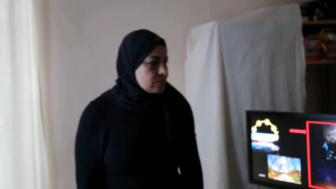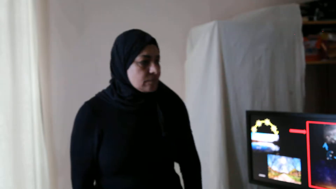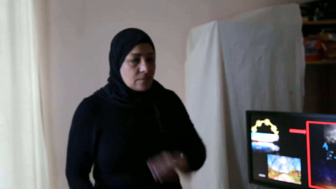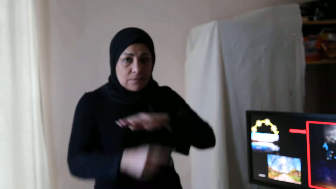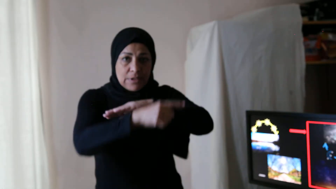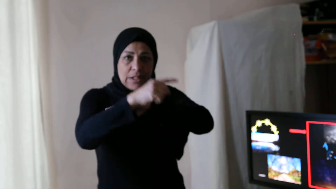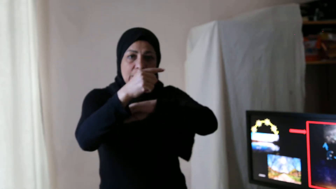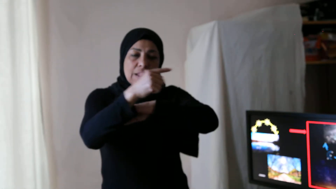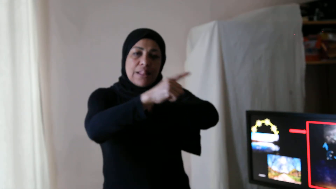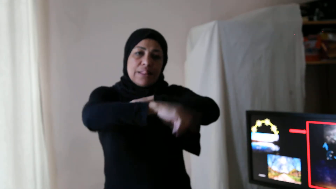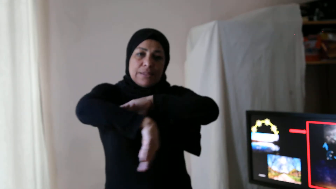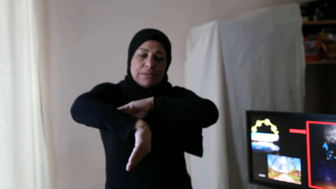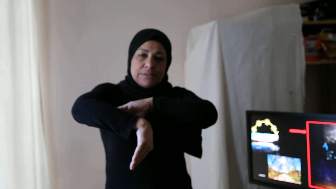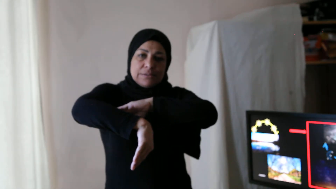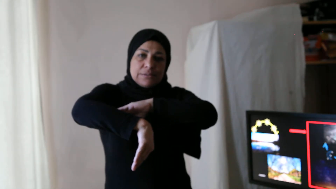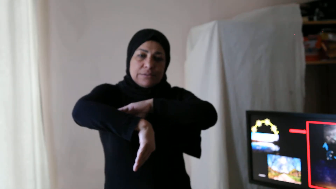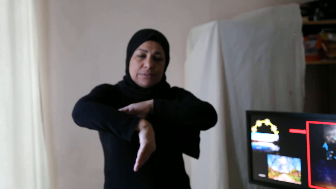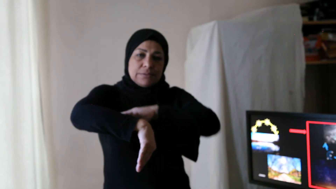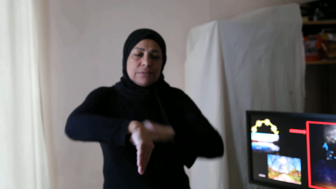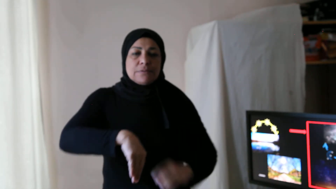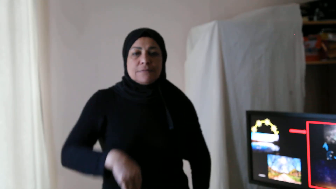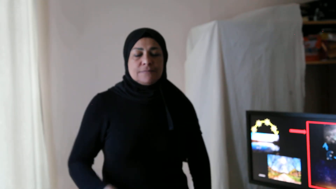night